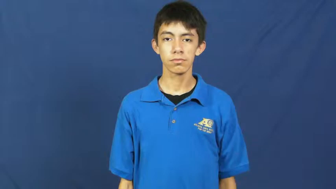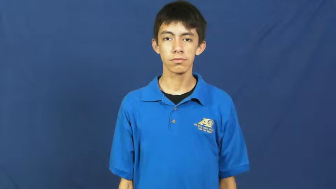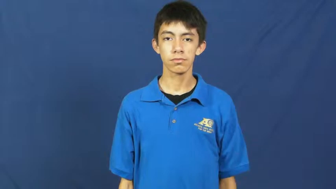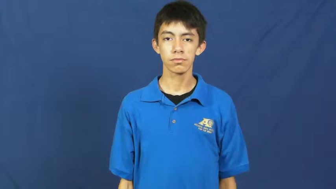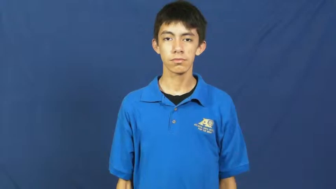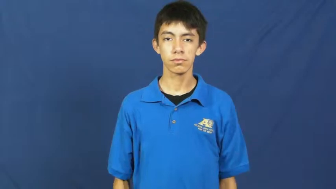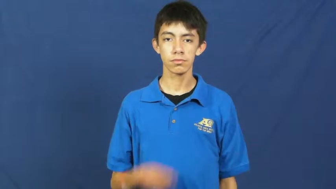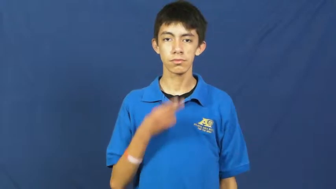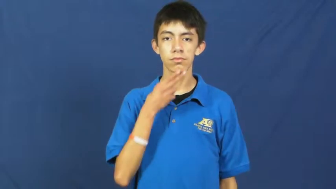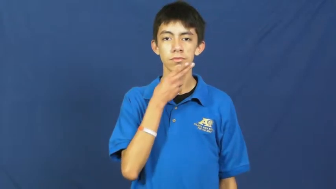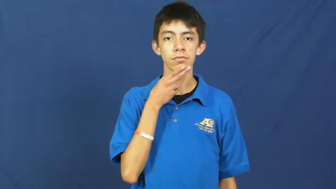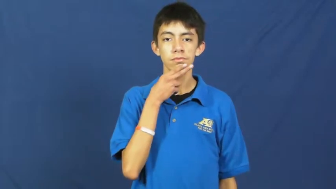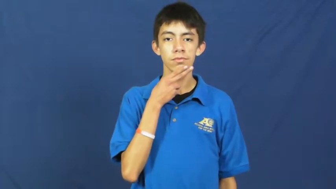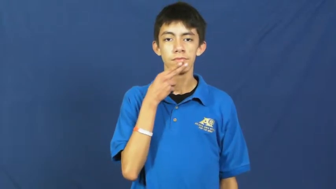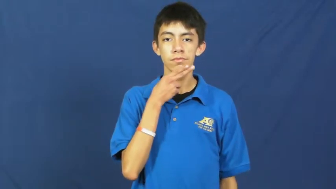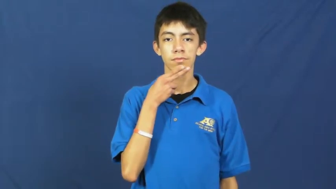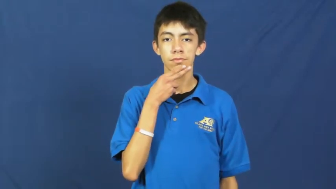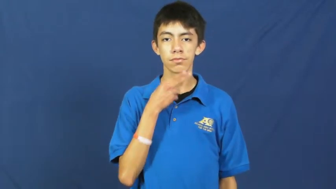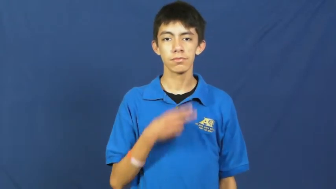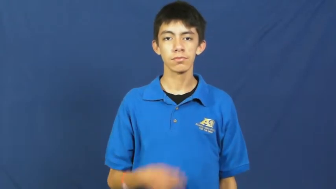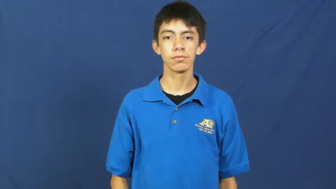honey